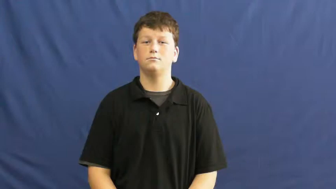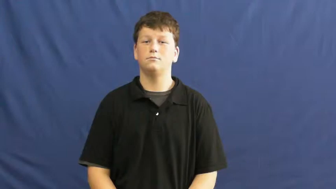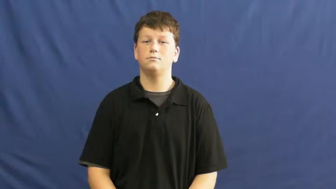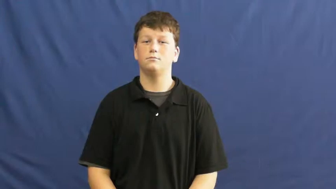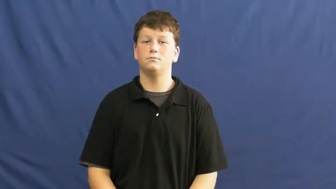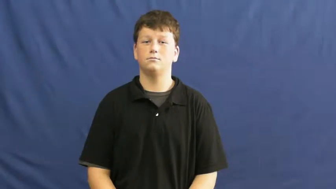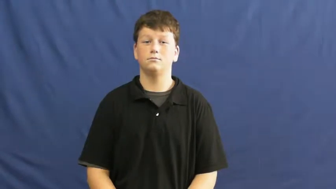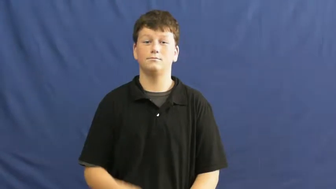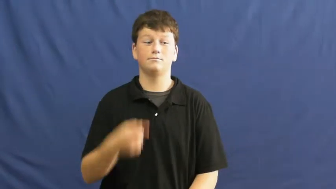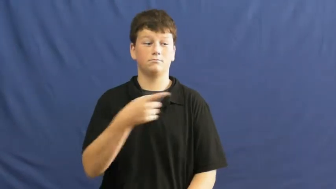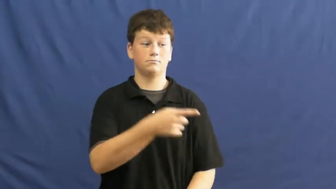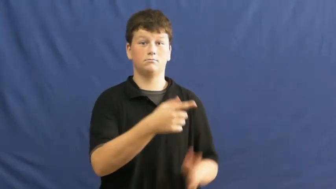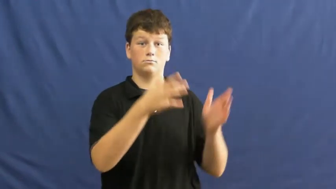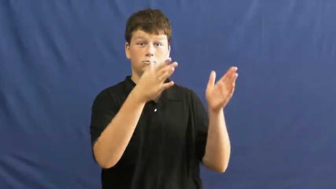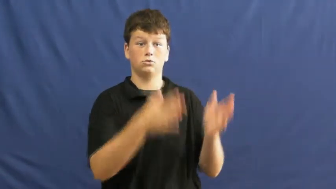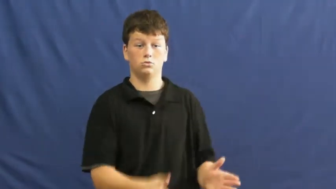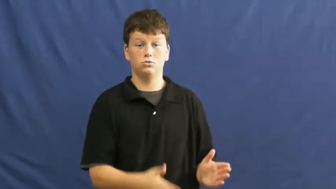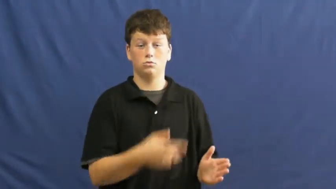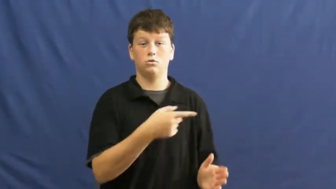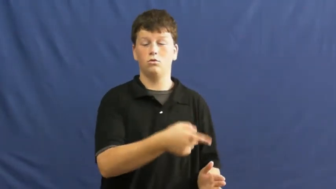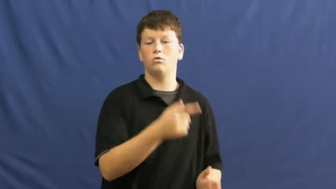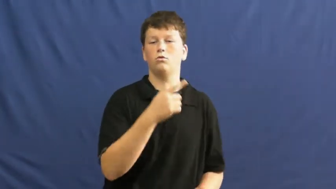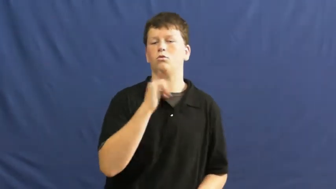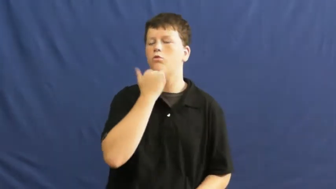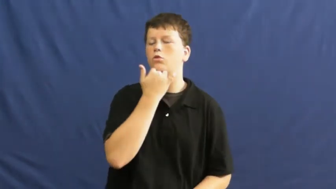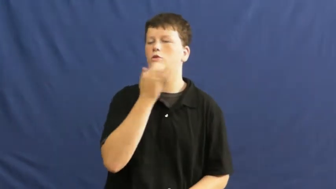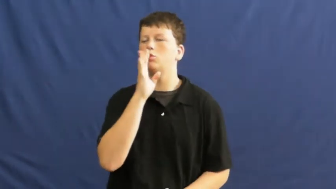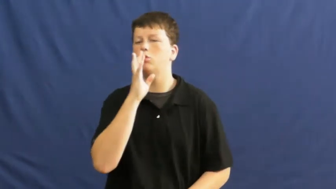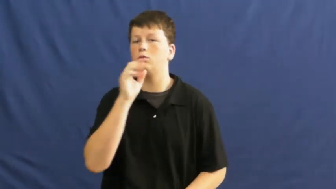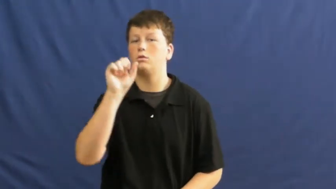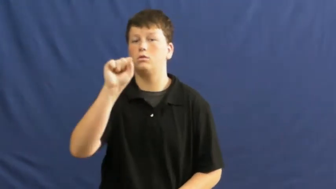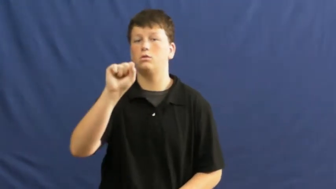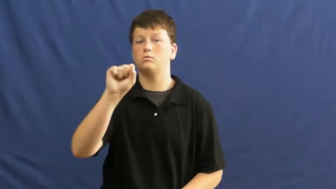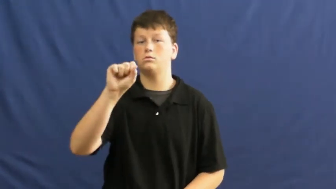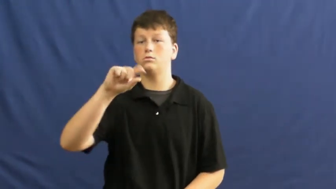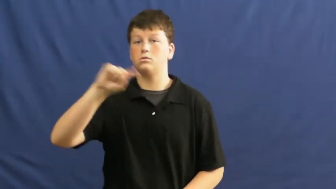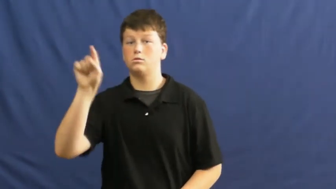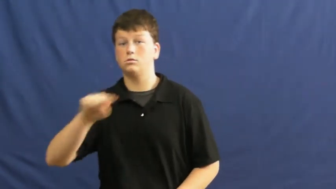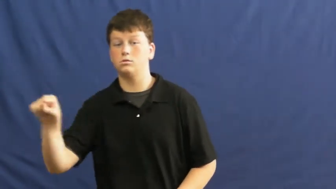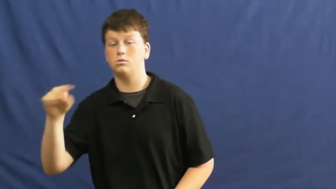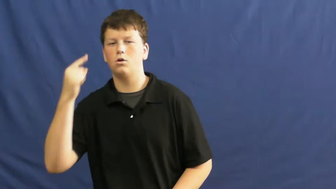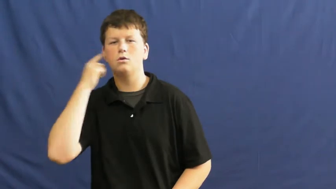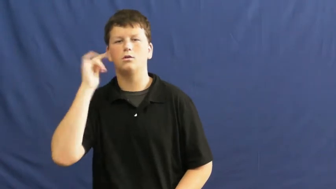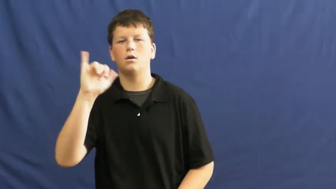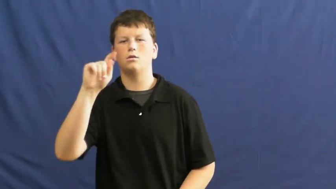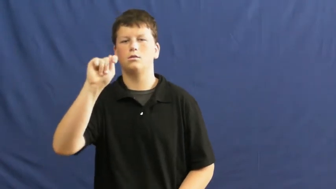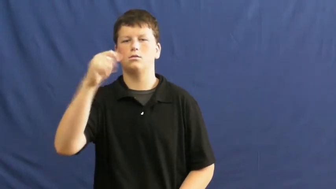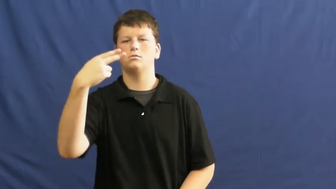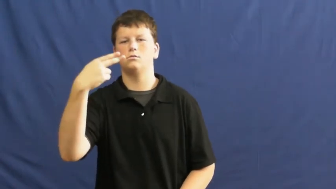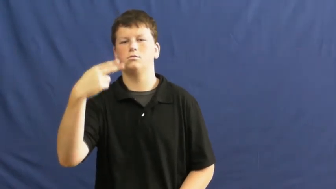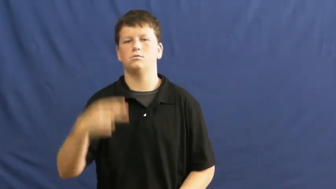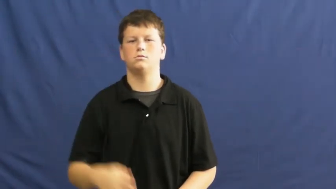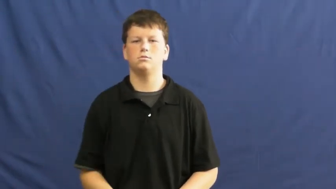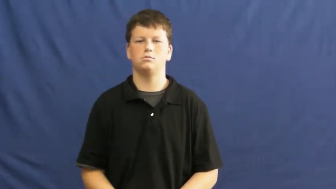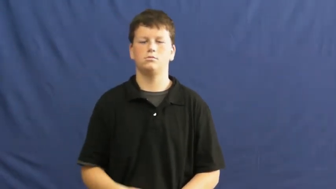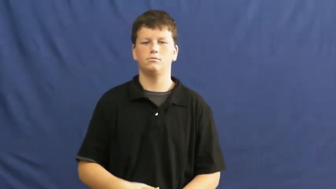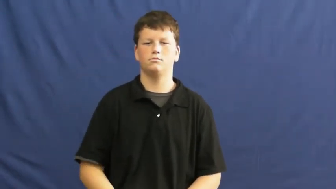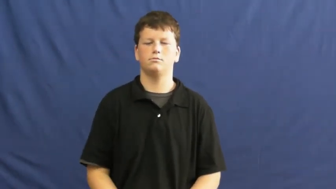lisp